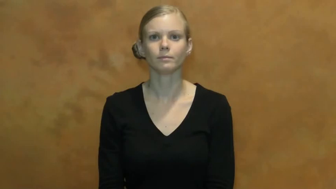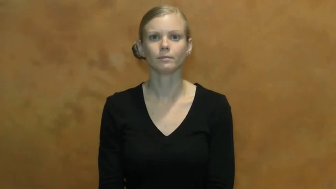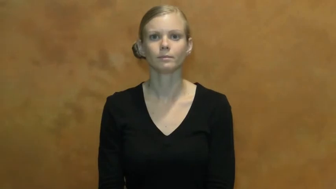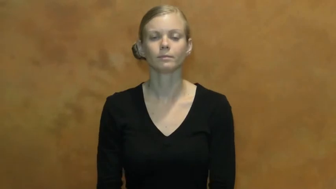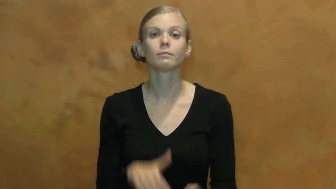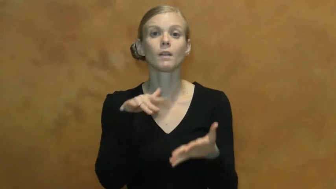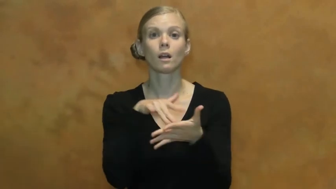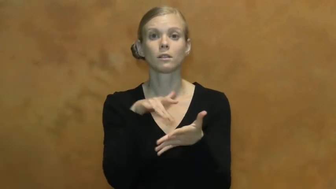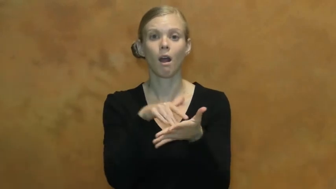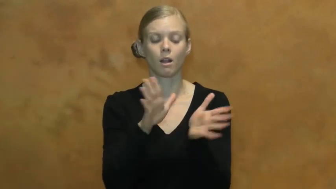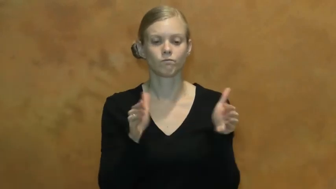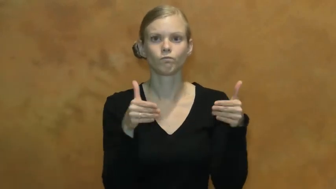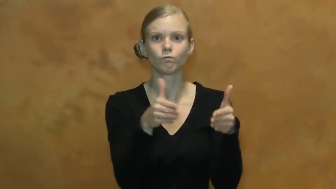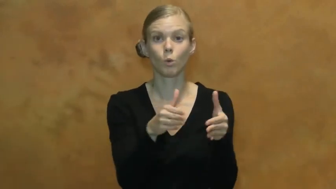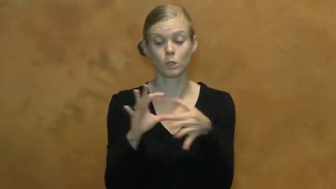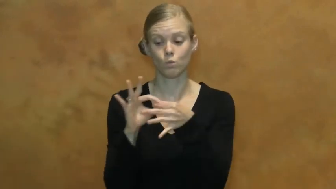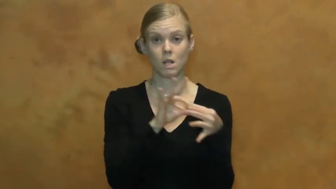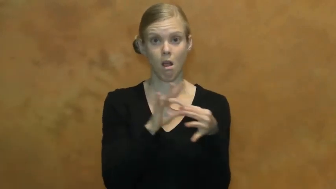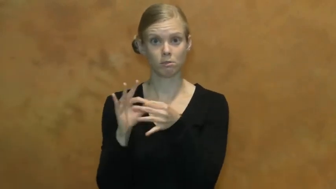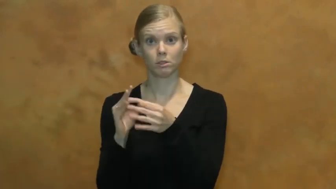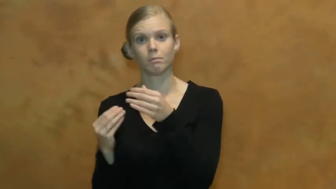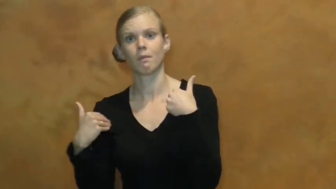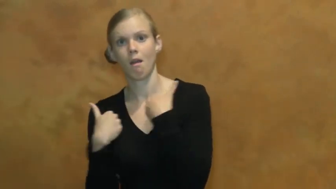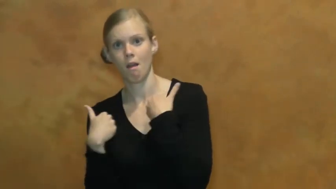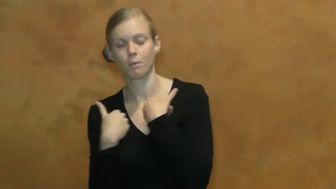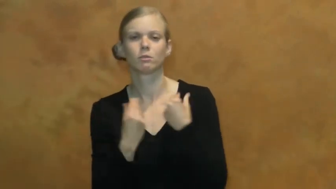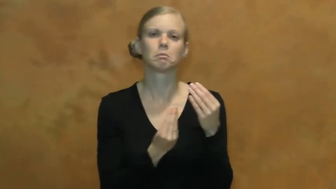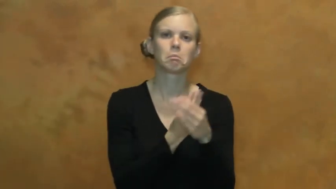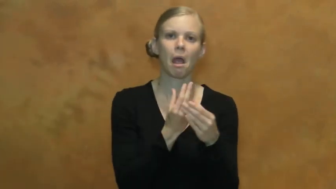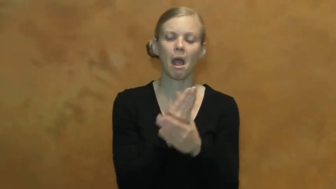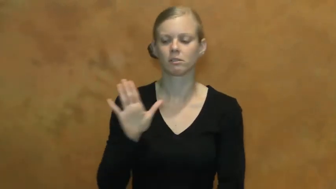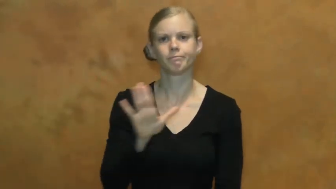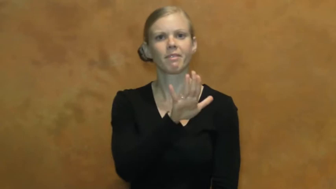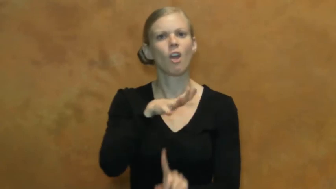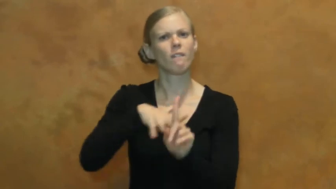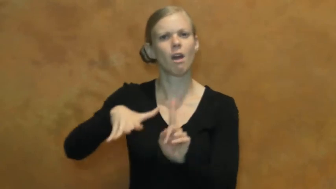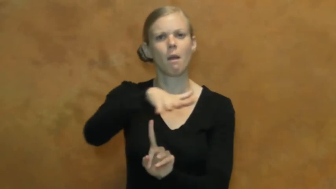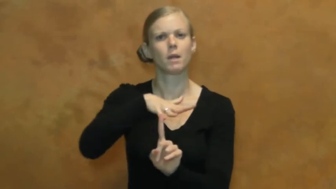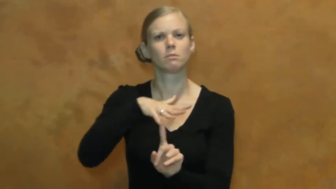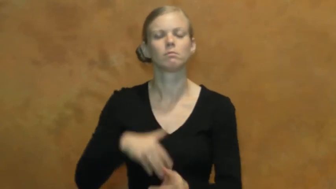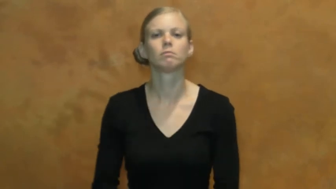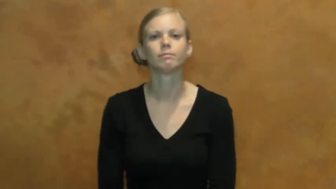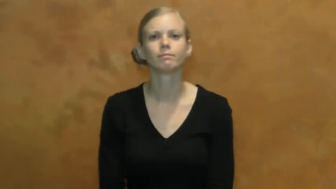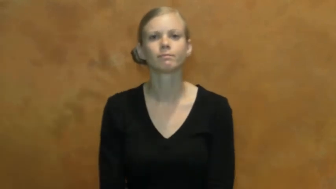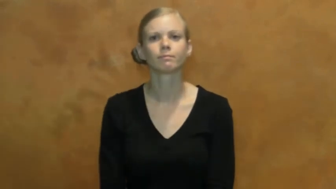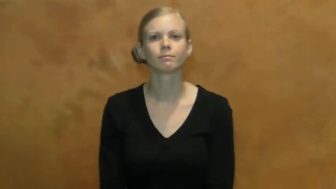ecology